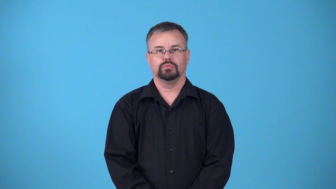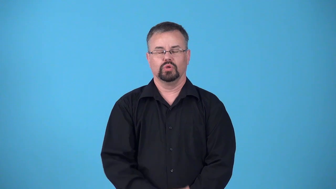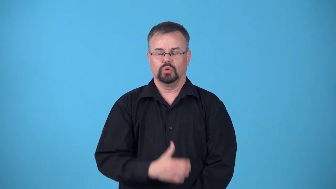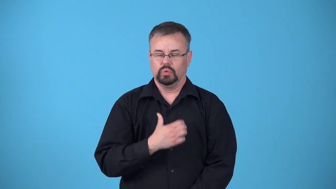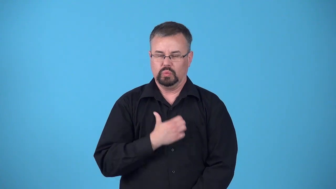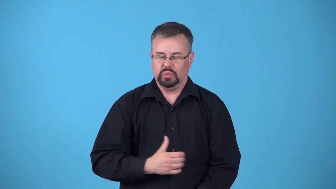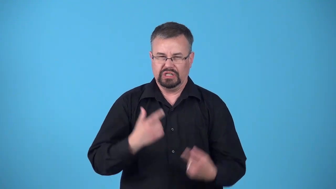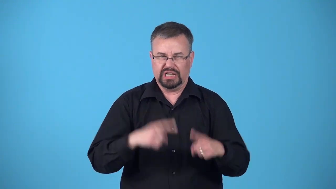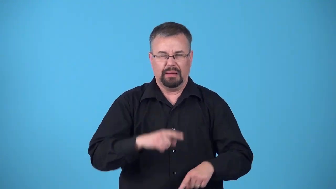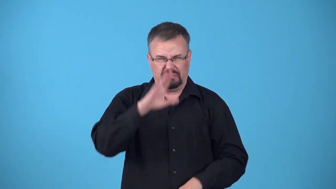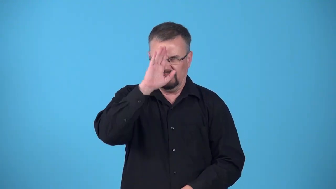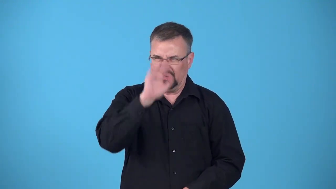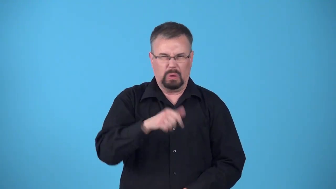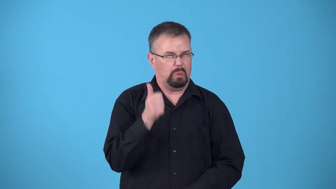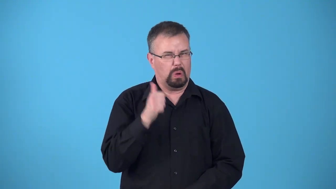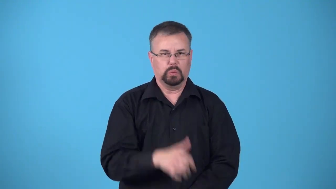in your dreams